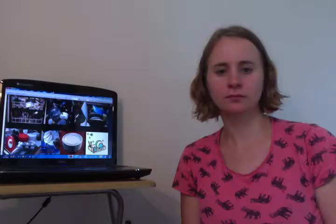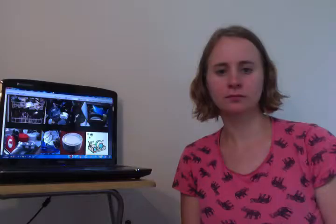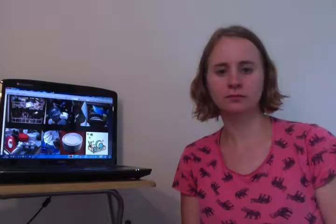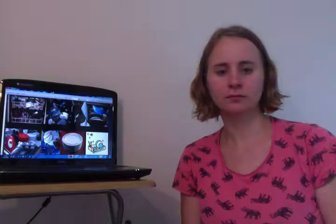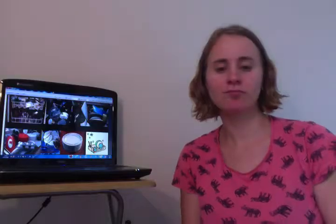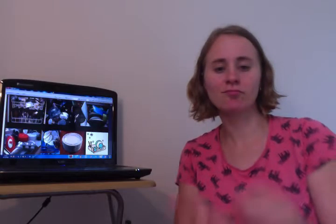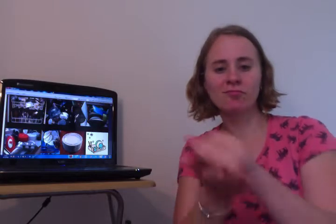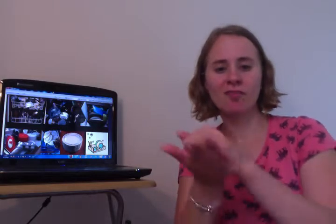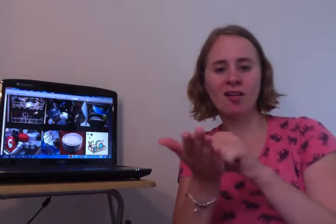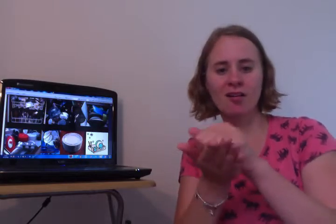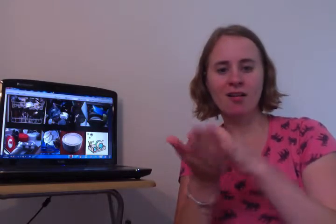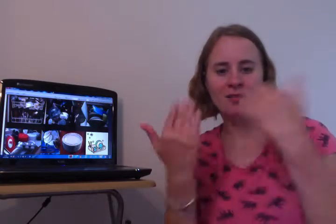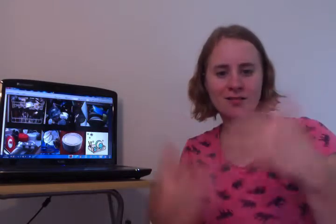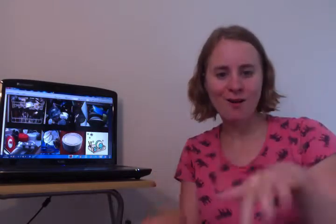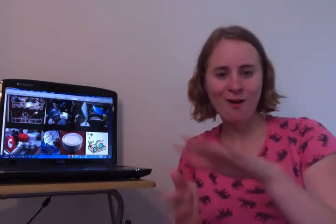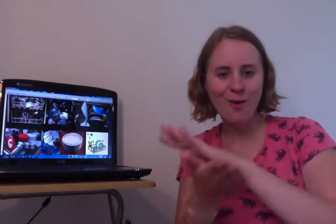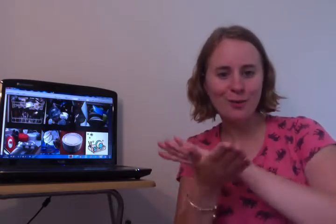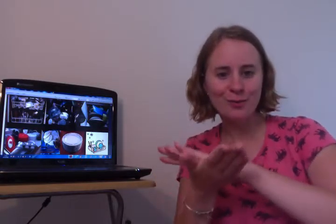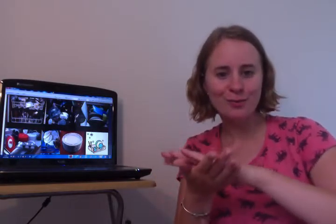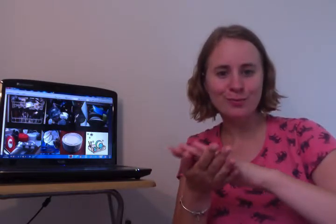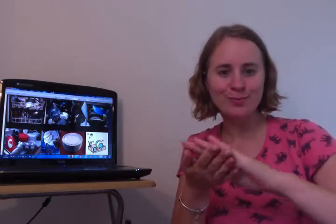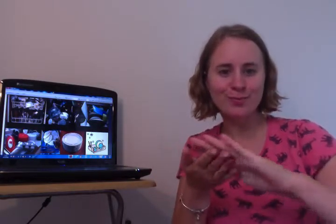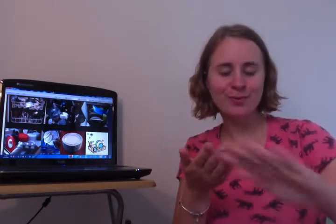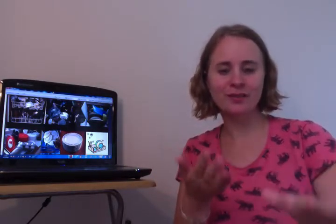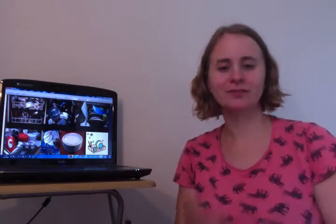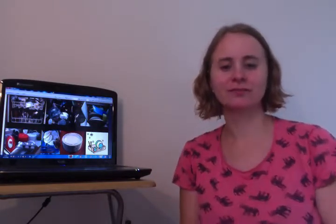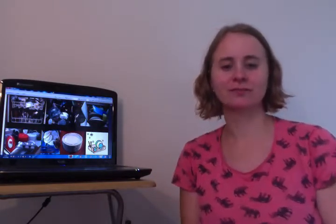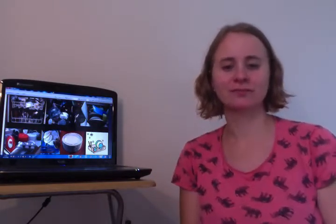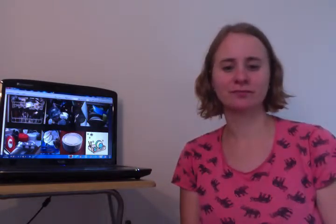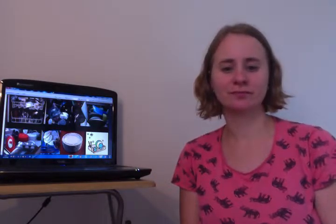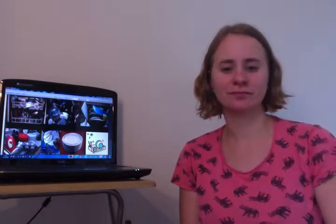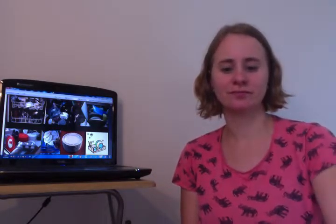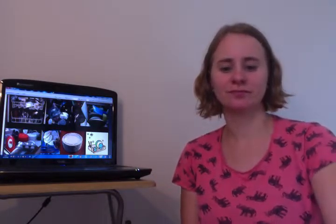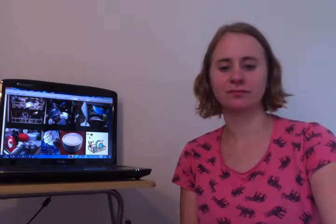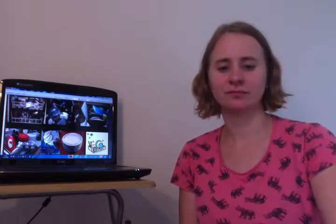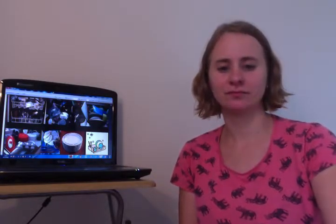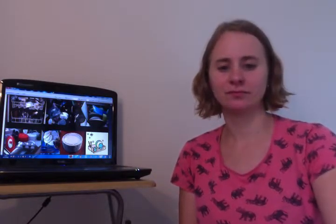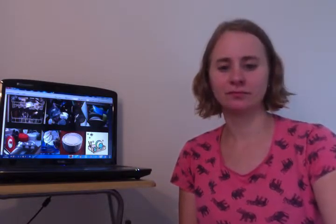cleandishes